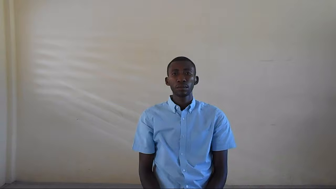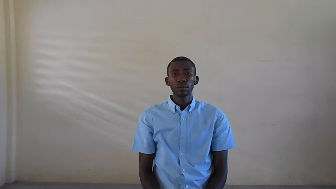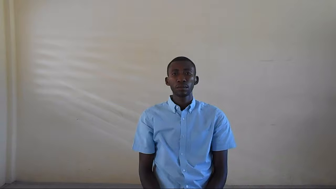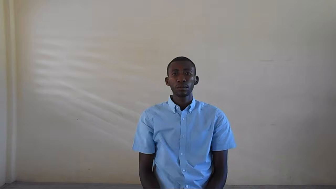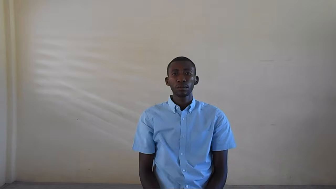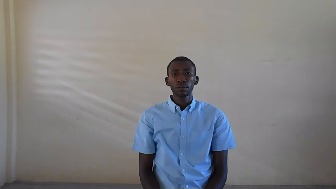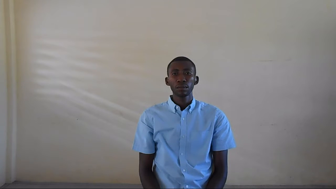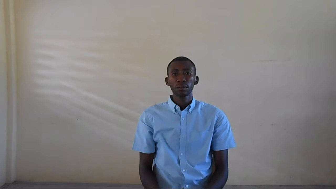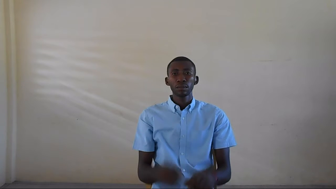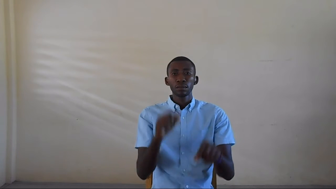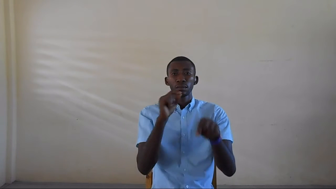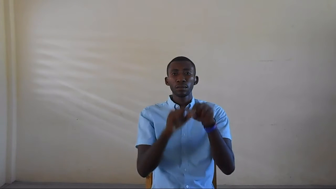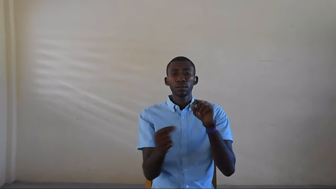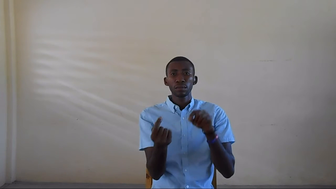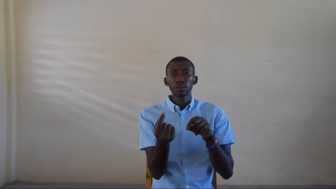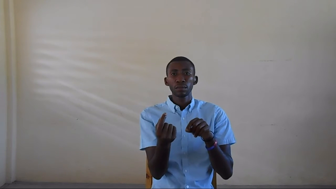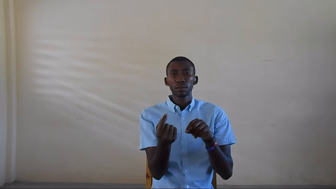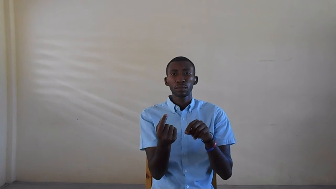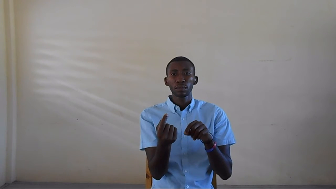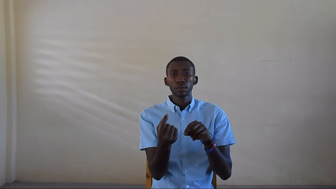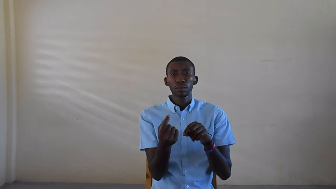match